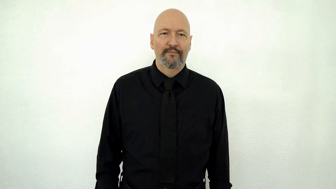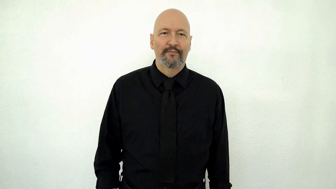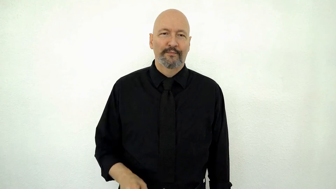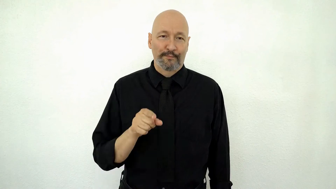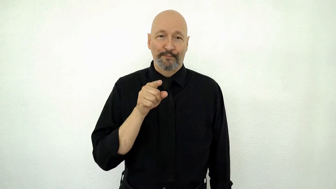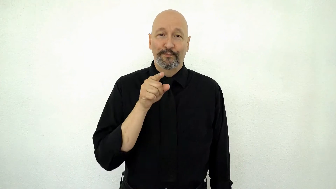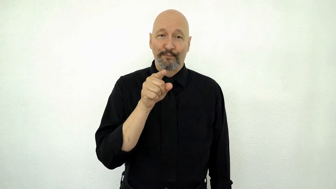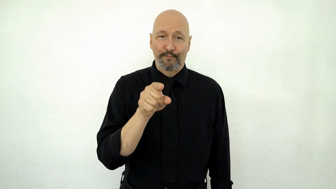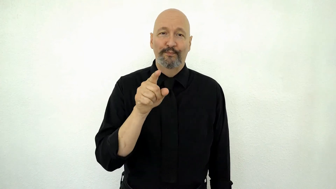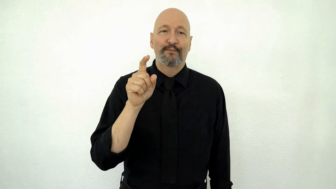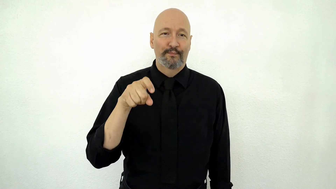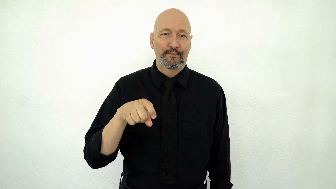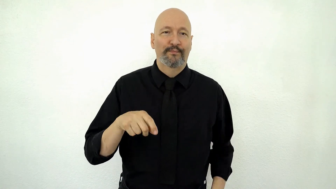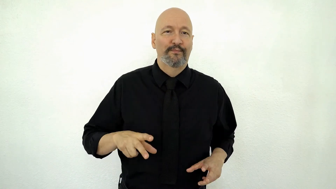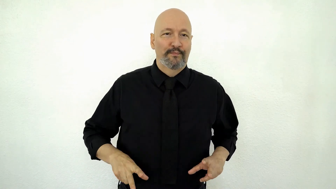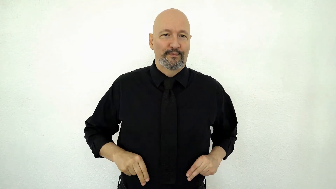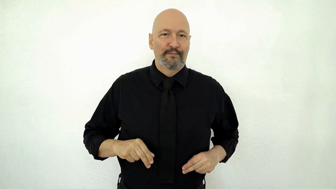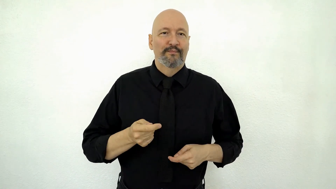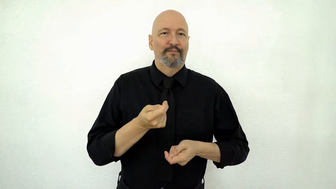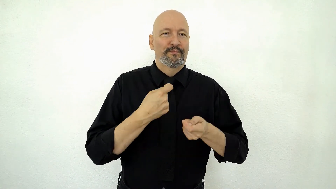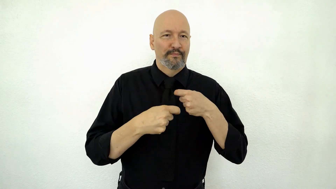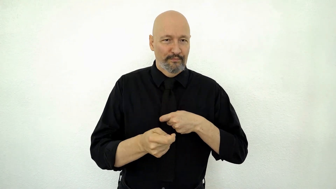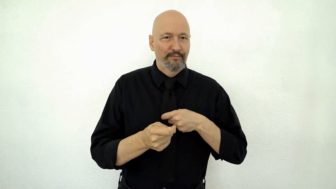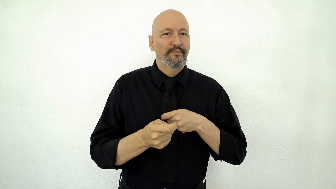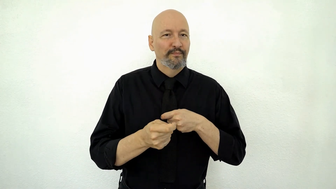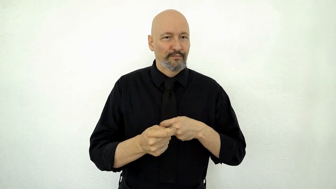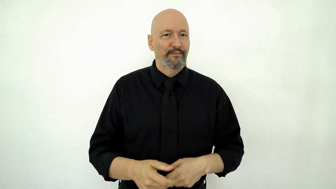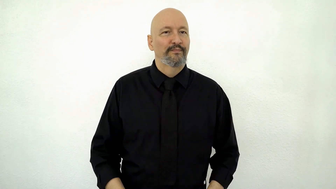You need your diaper changed. (YOU NEED DIAPER CHANGE.)